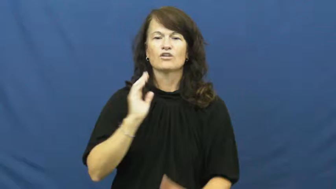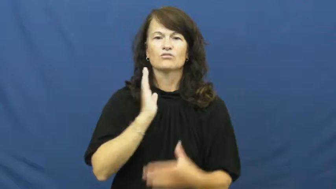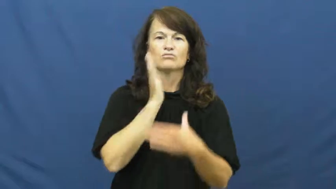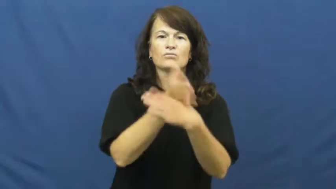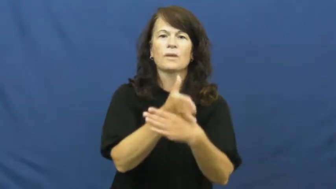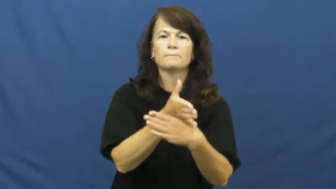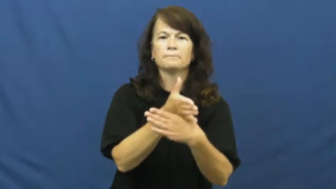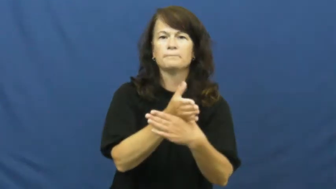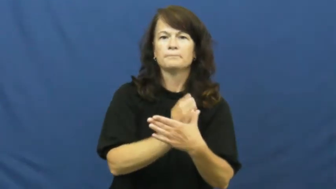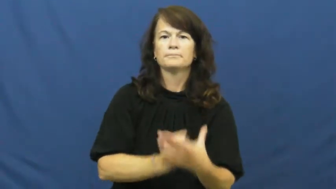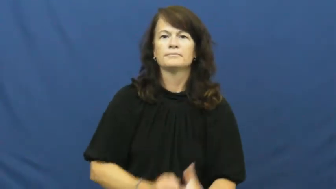interrupt,barge in,interpose,interpolate,punctuate,disrupt